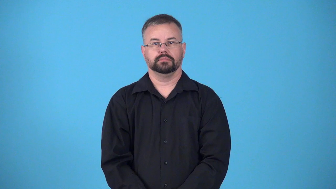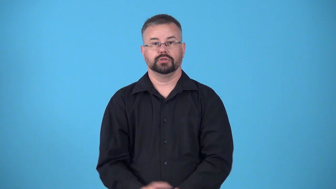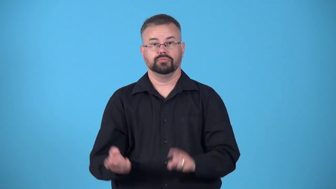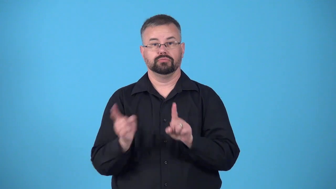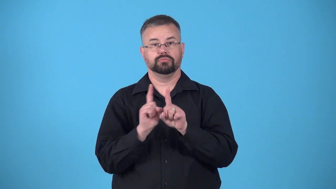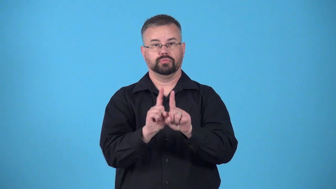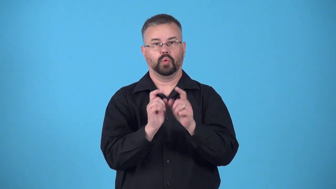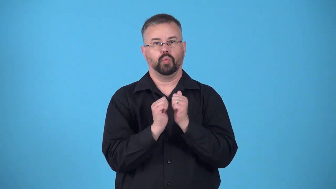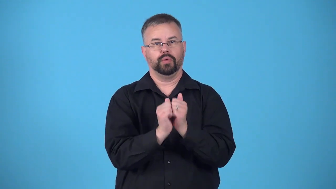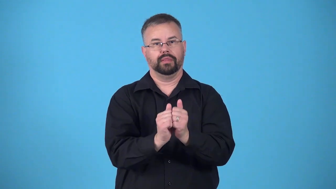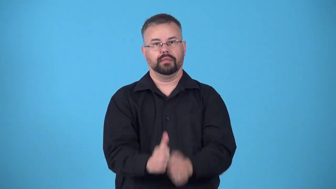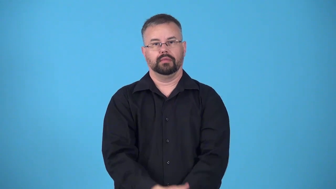see in, show in, usher in